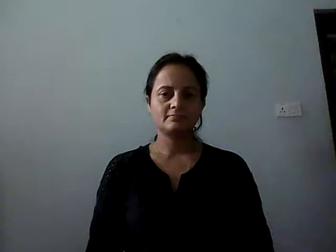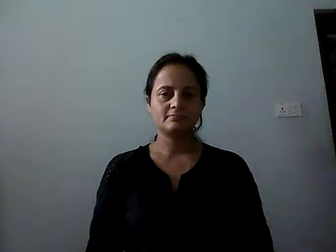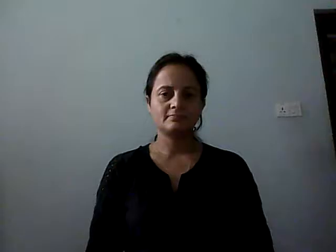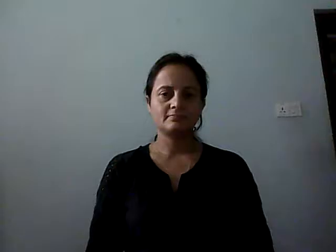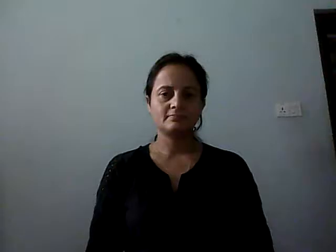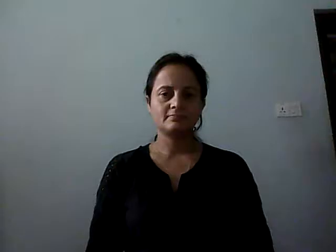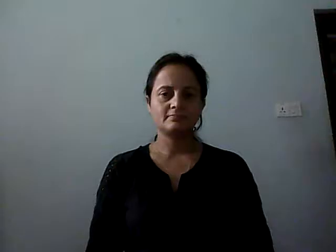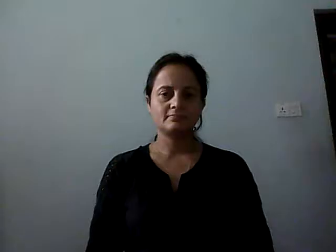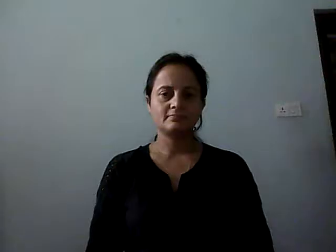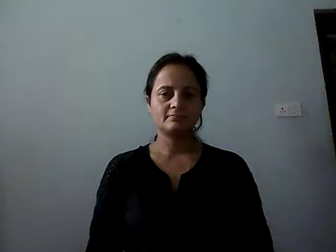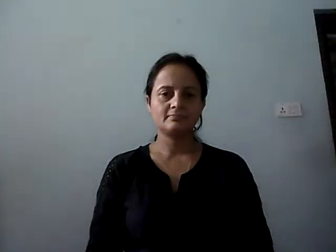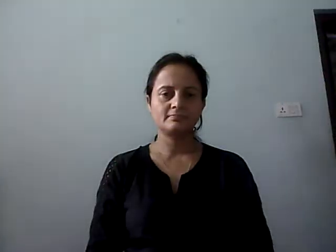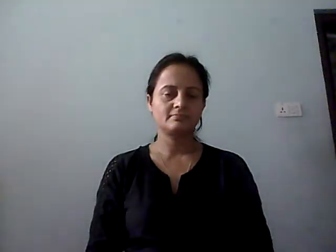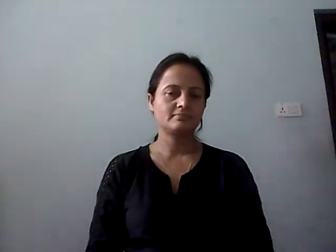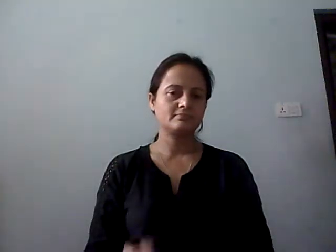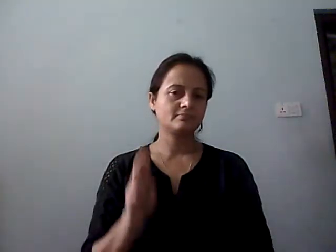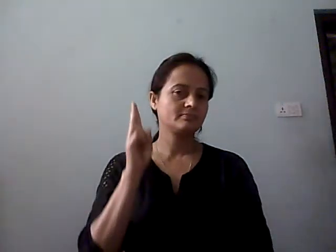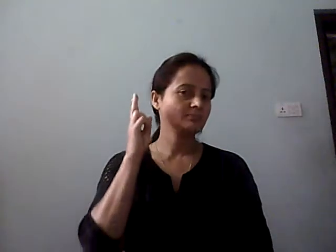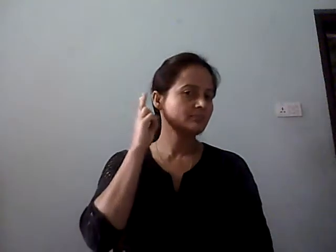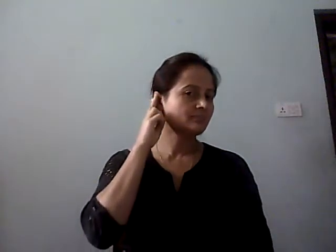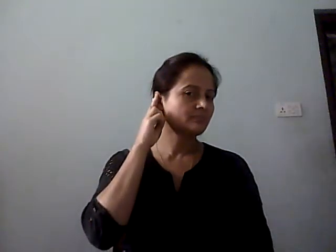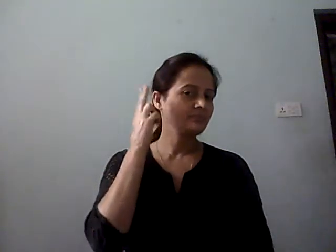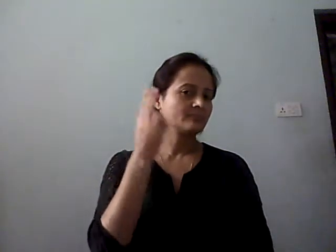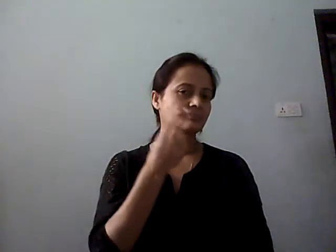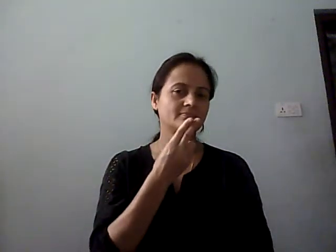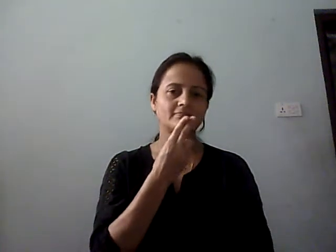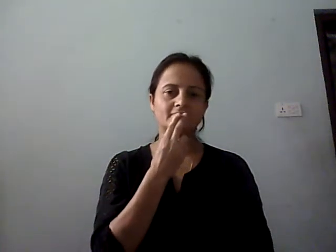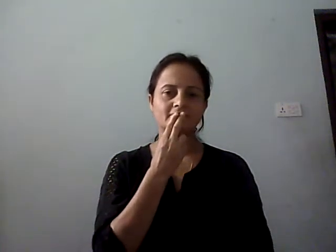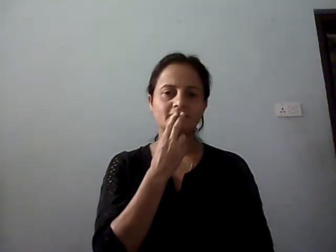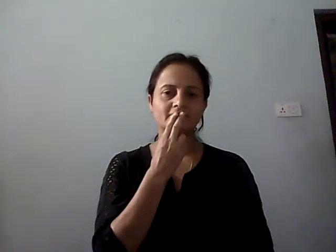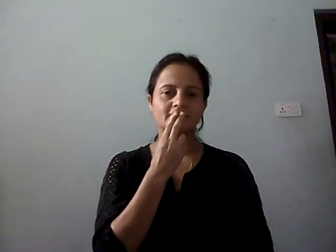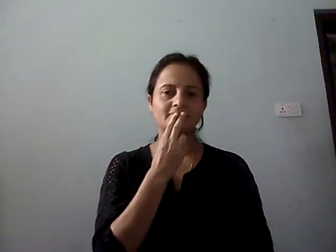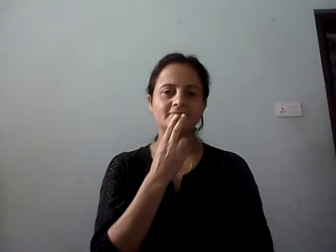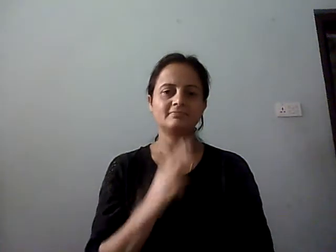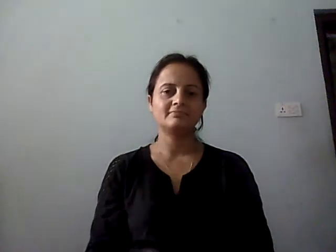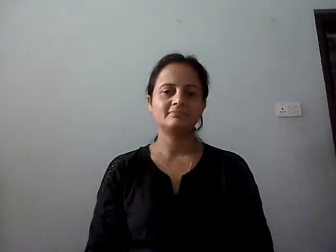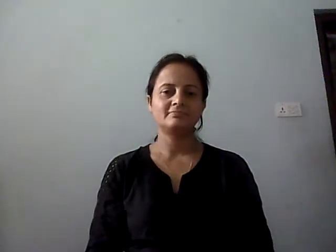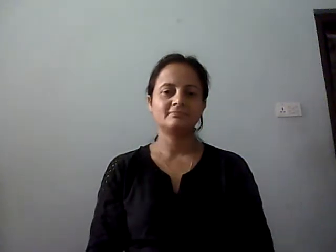deaf